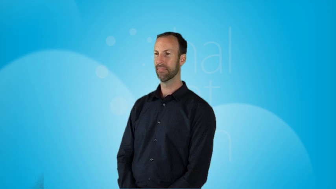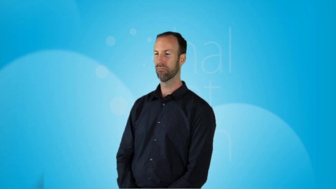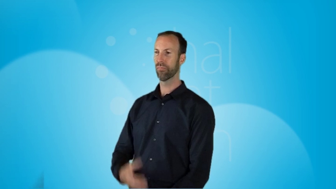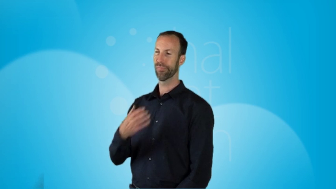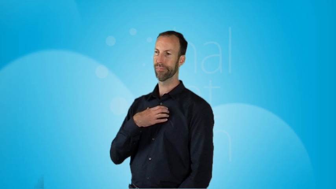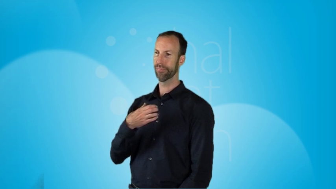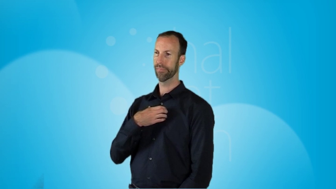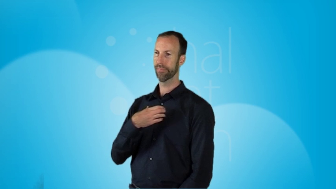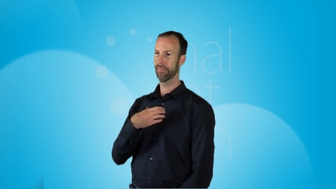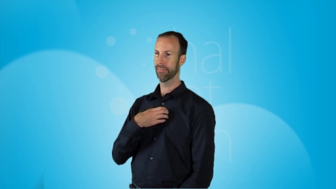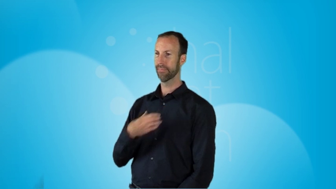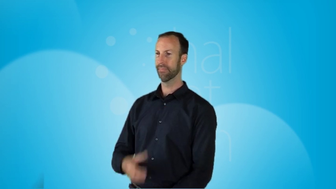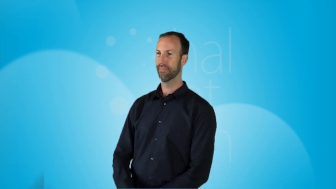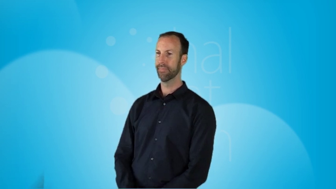complaint